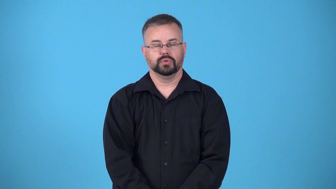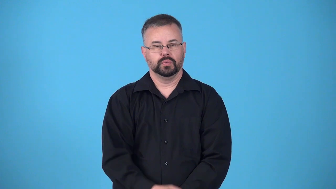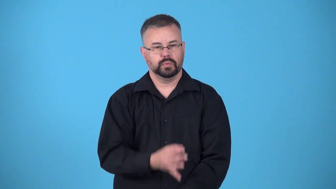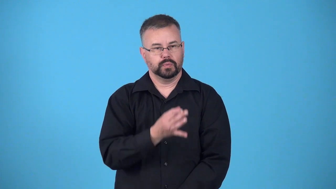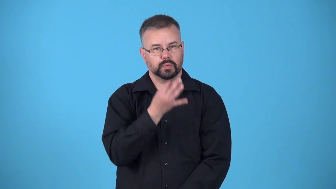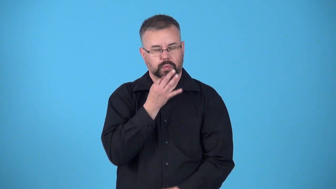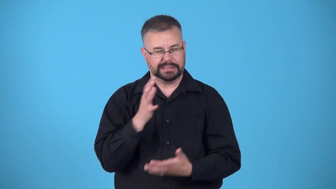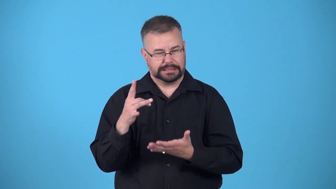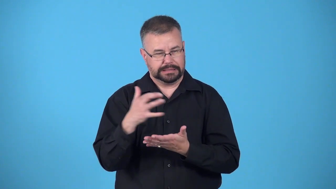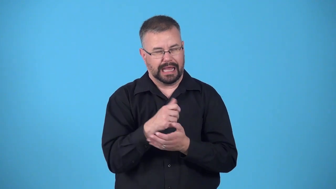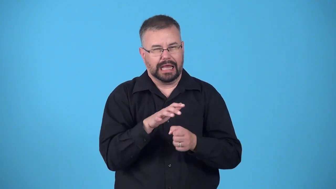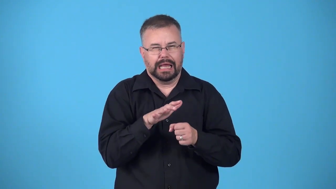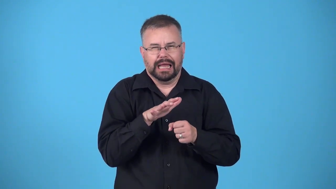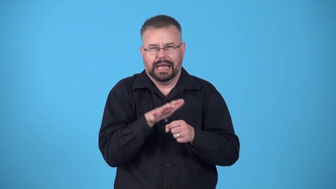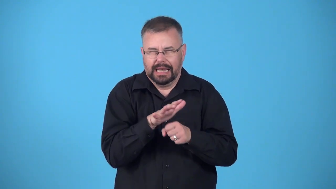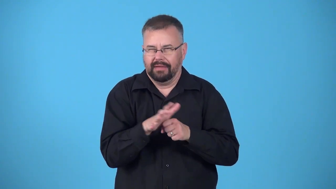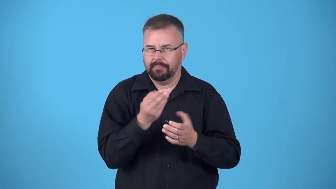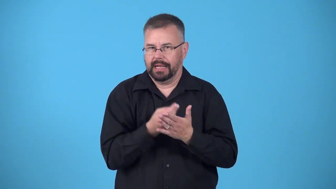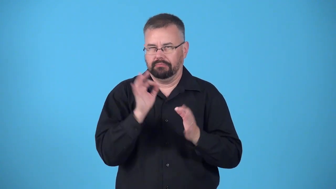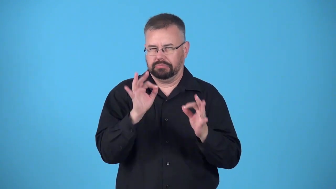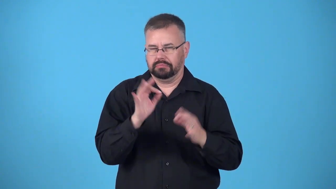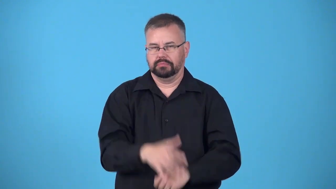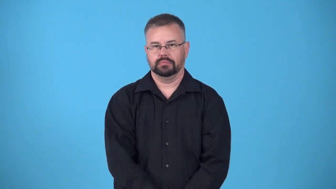scrape together, scrape up,just making it,surviving